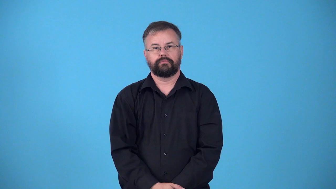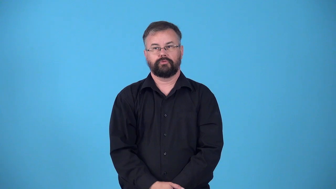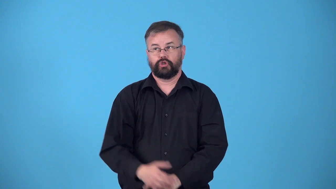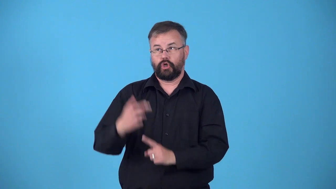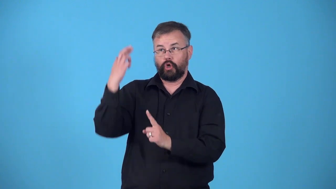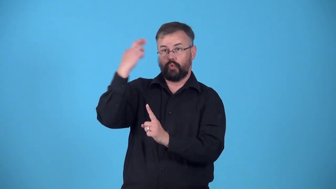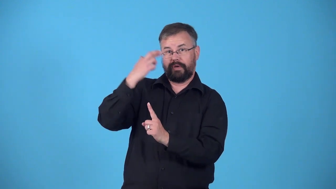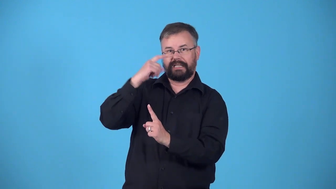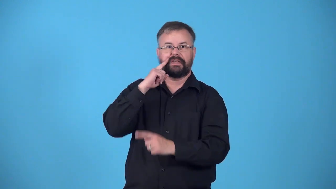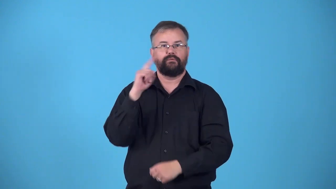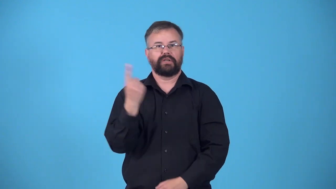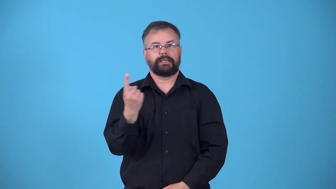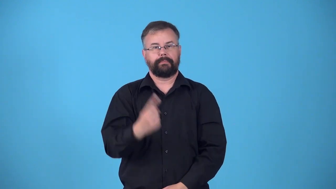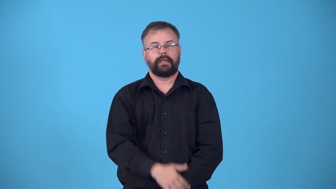owe to